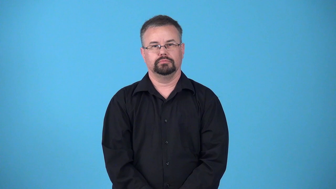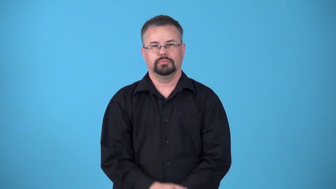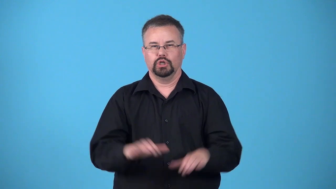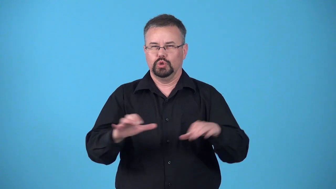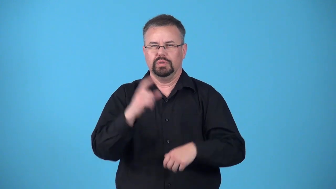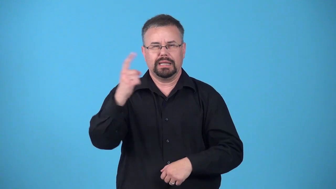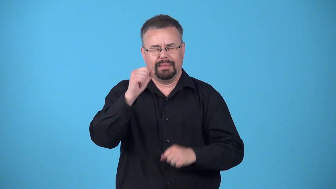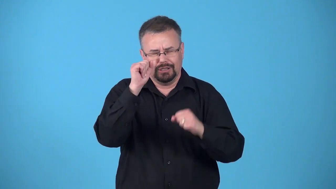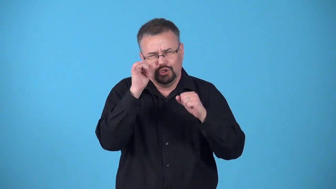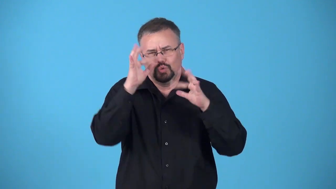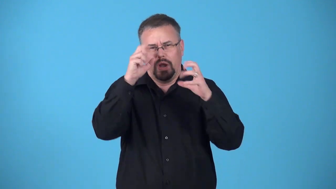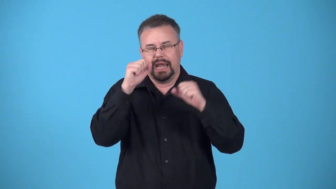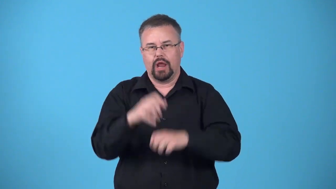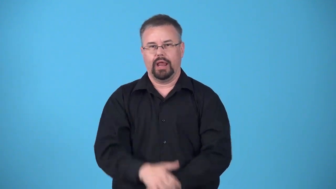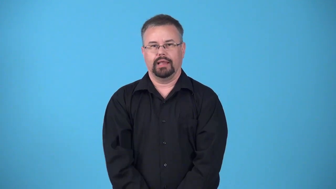leave make your mark